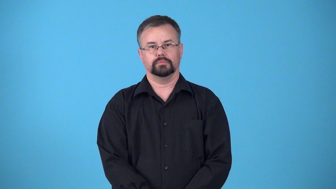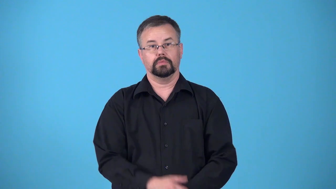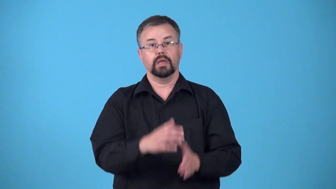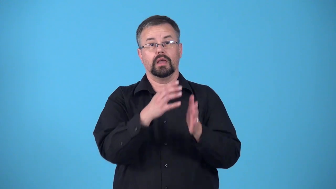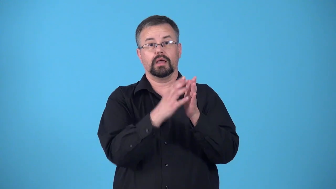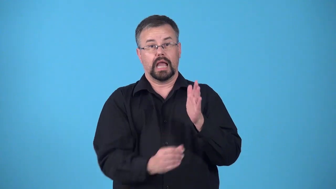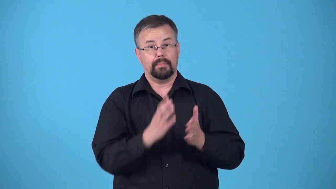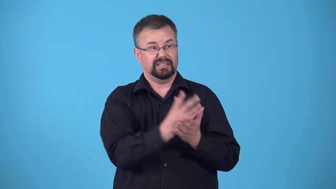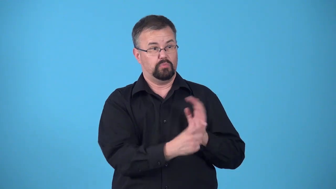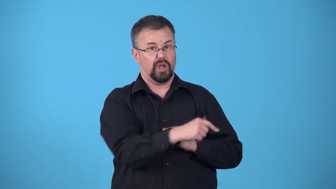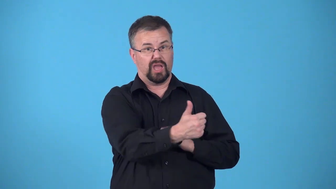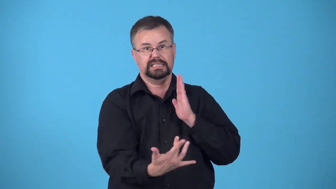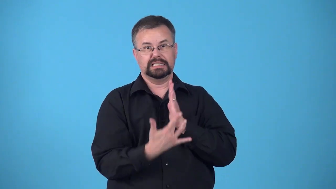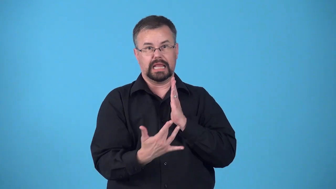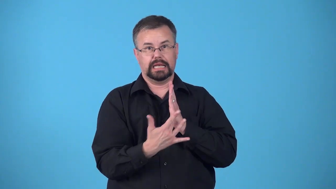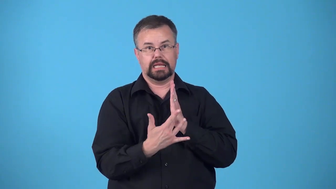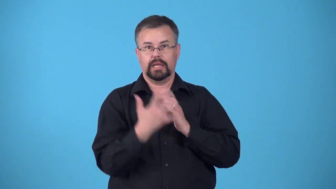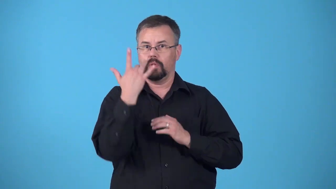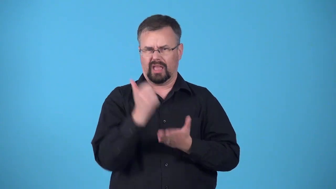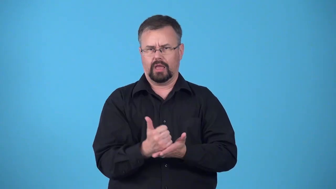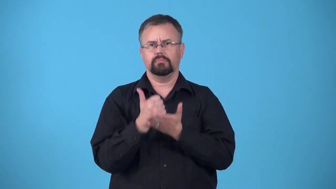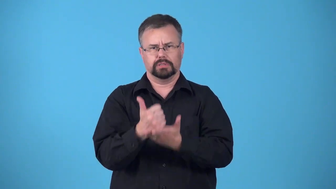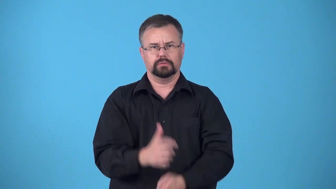take a leaf out of someone's book